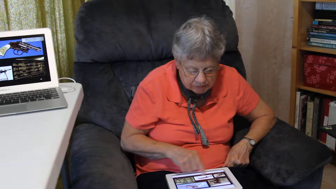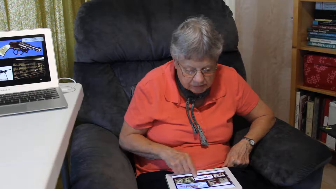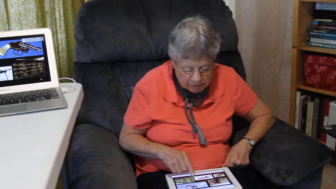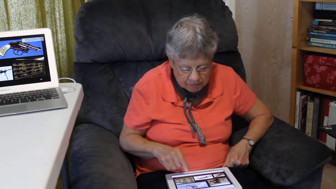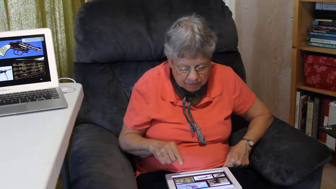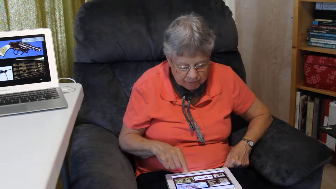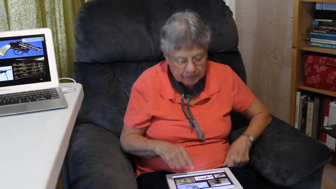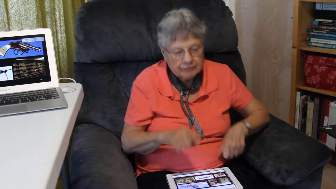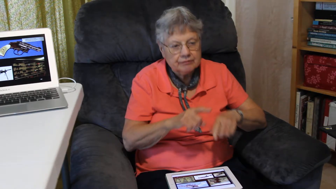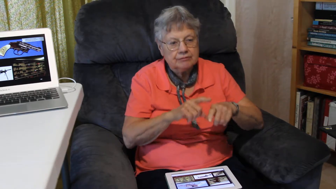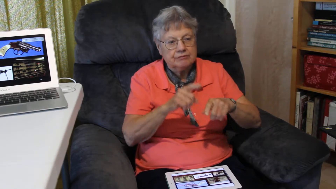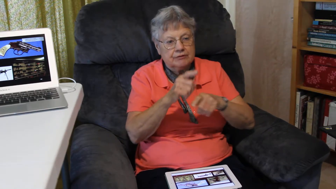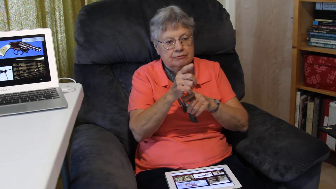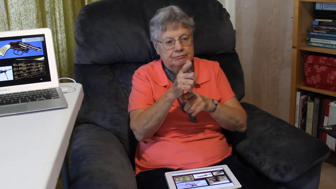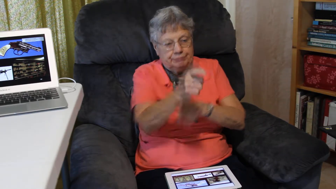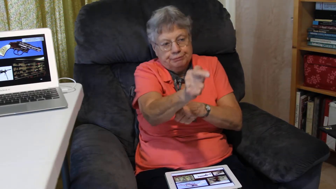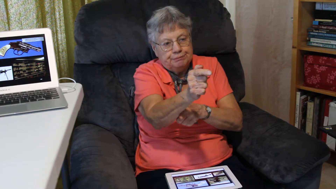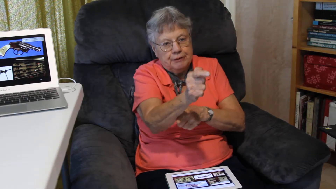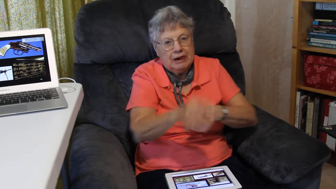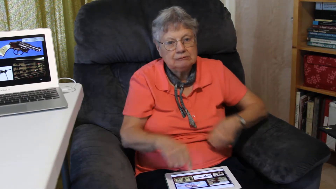gun